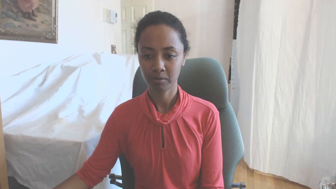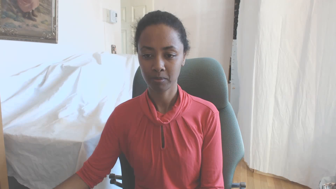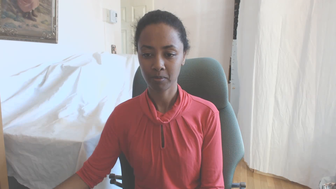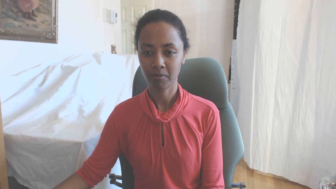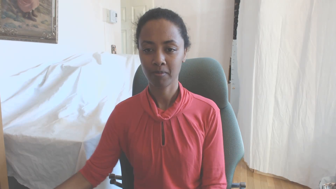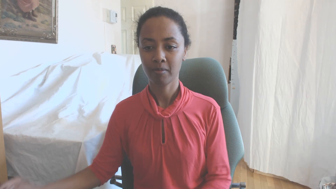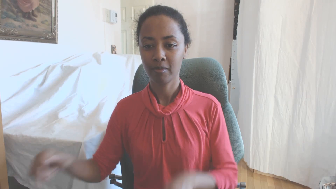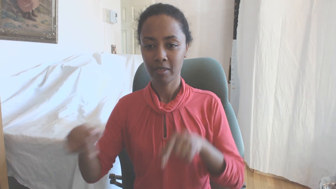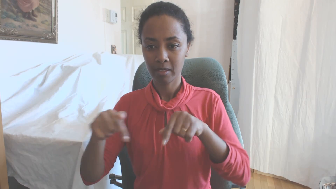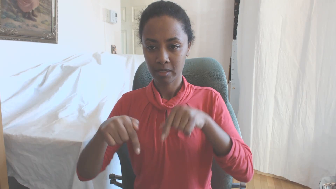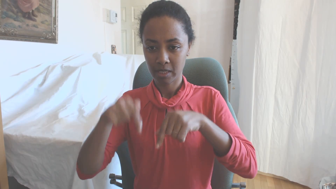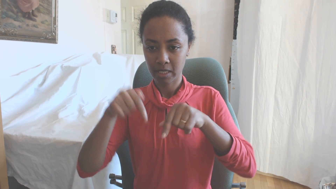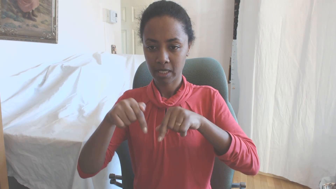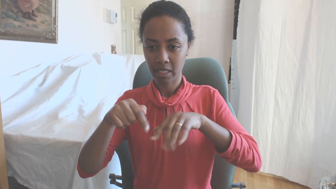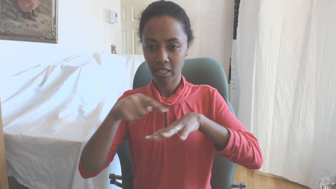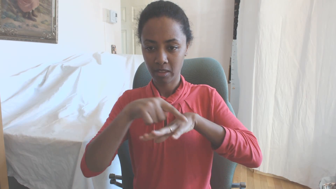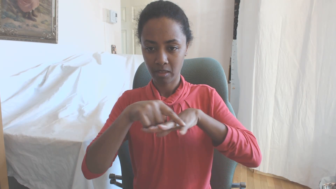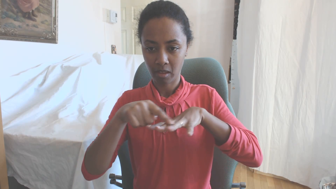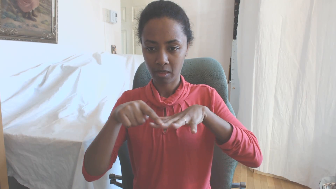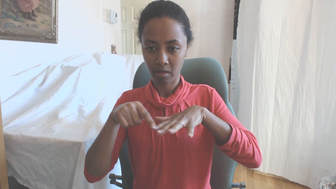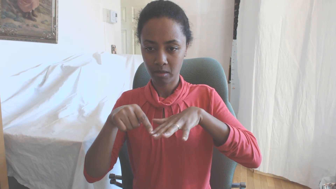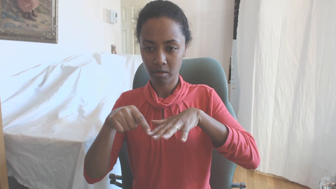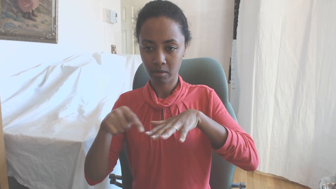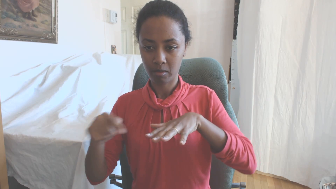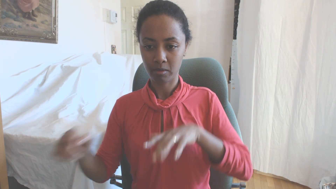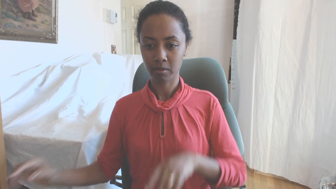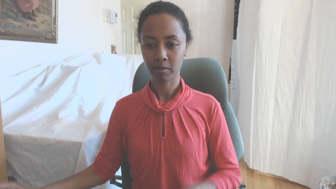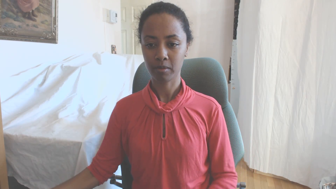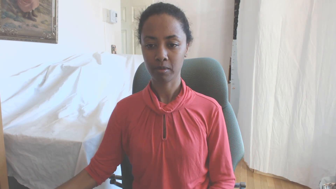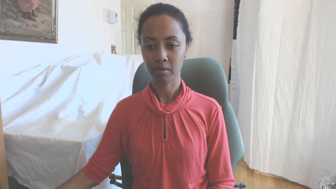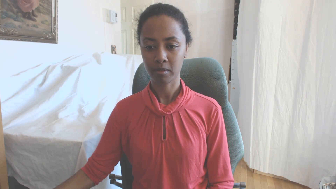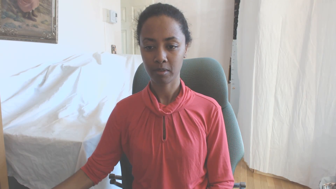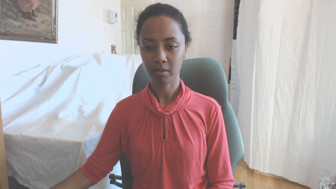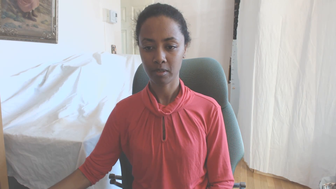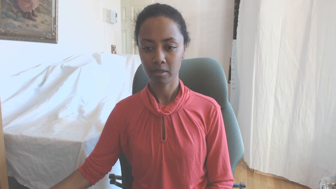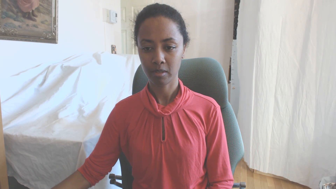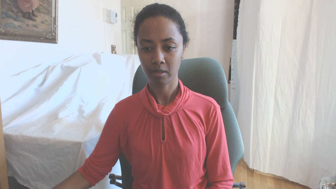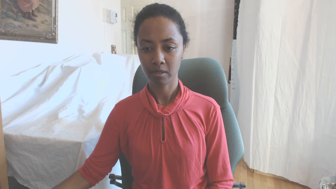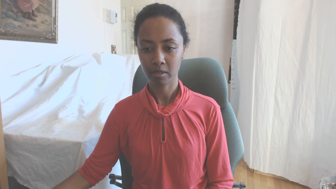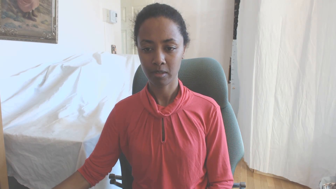toe